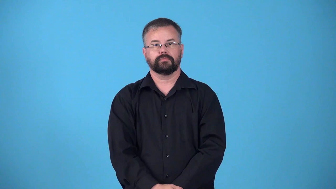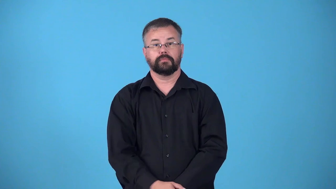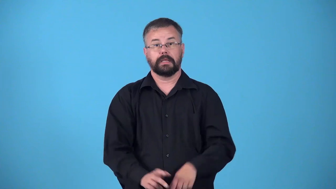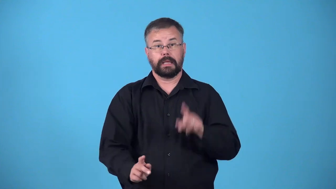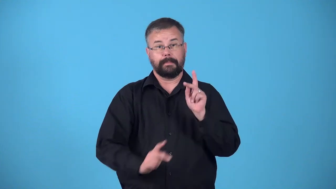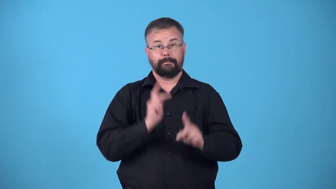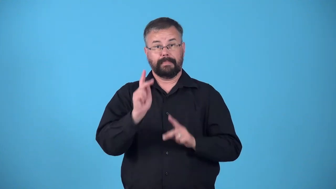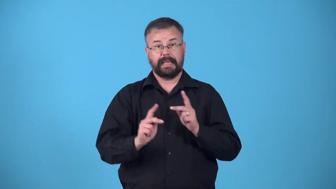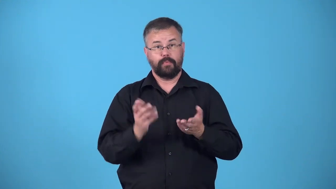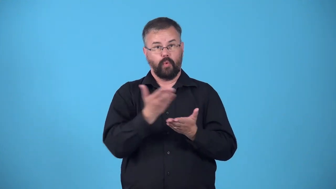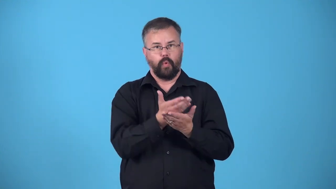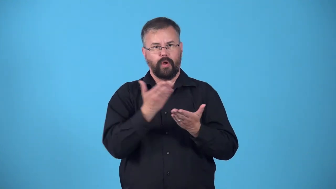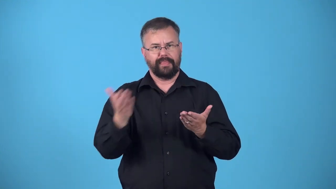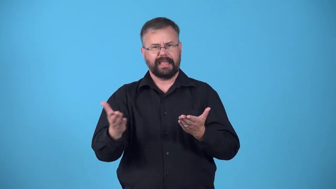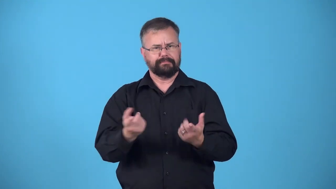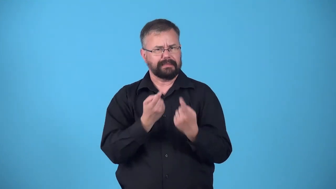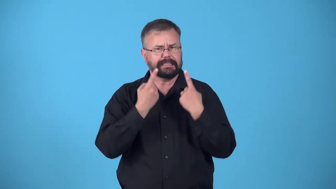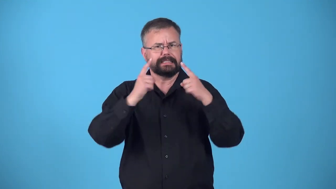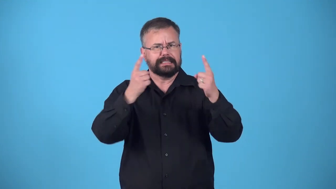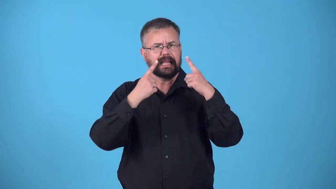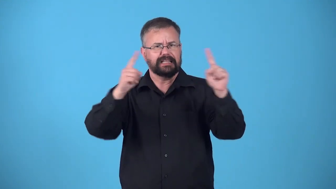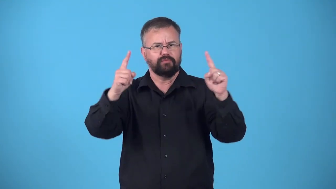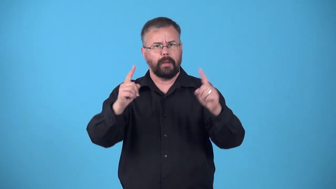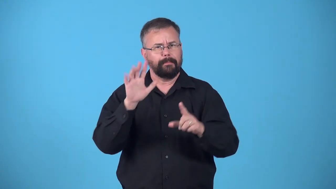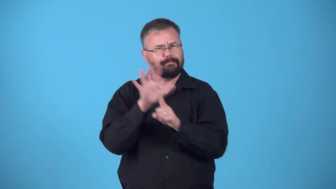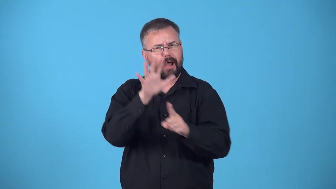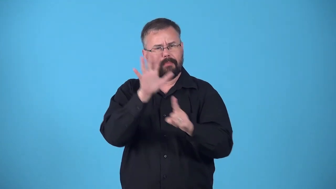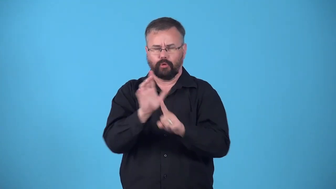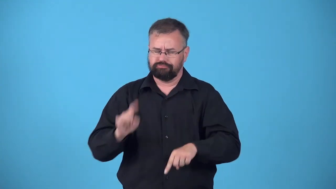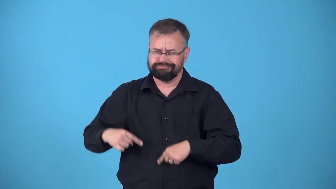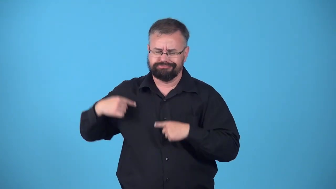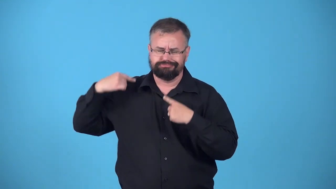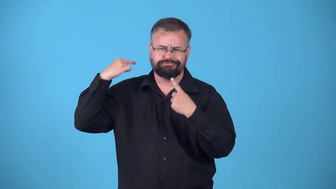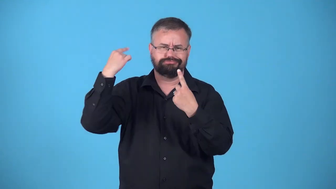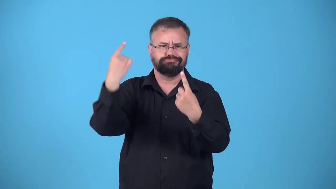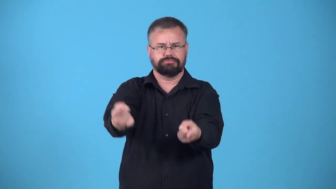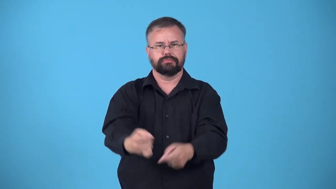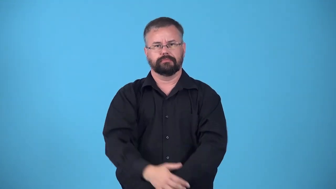evergreen